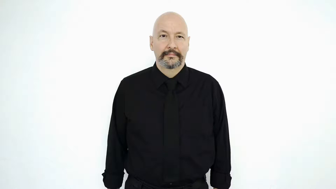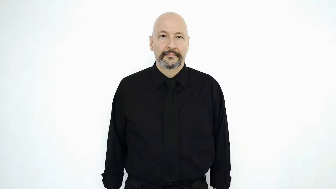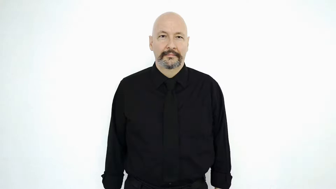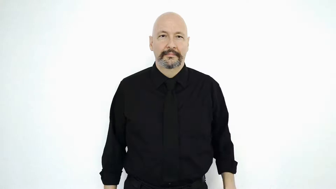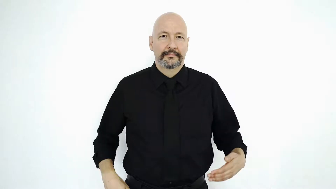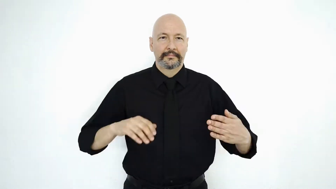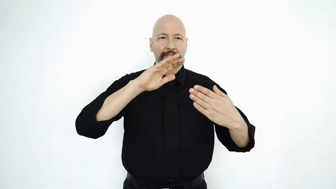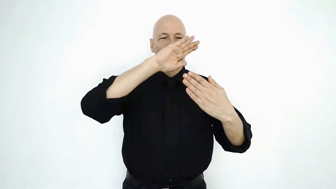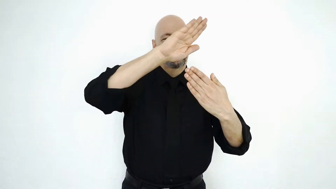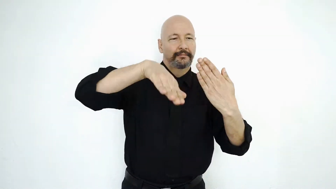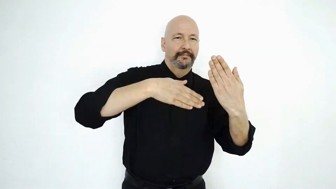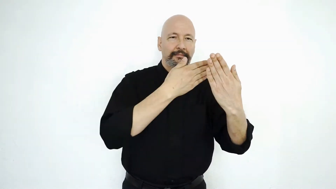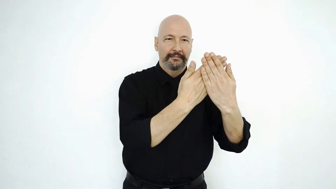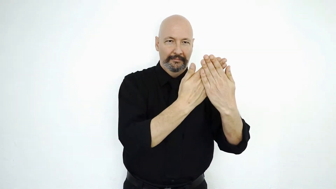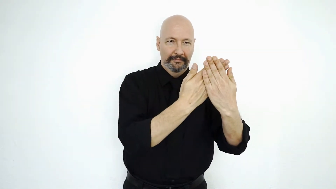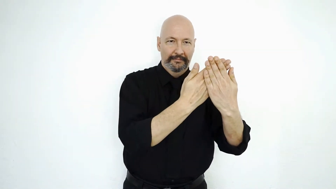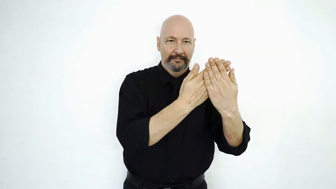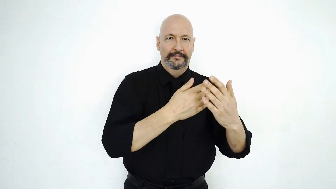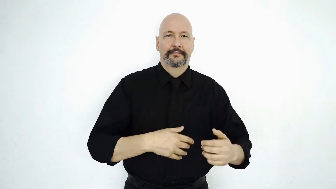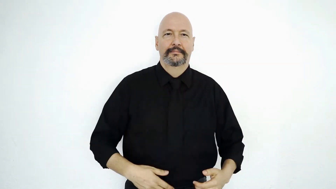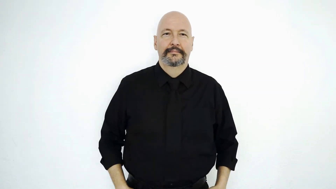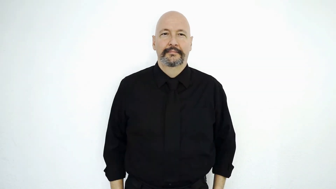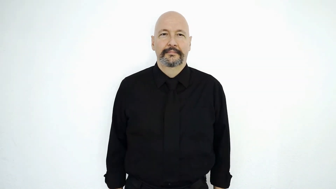ALL